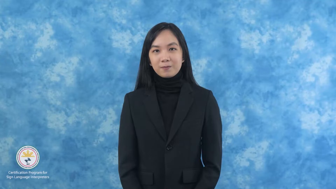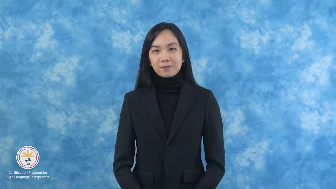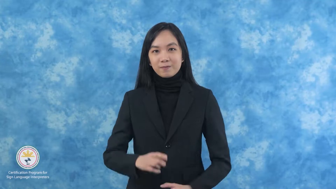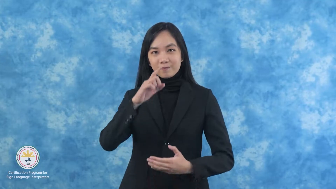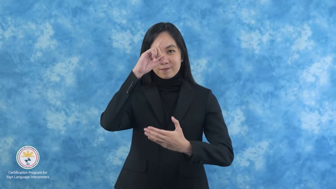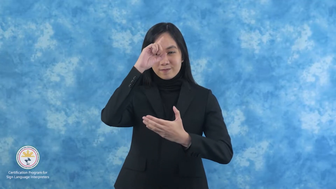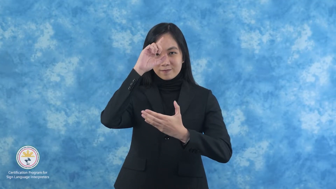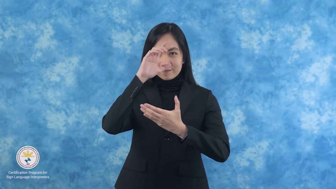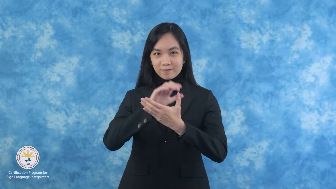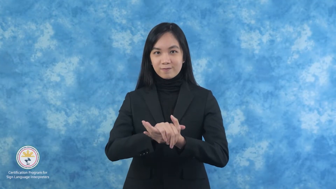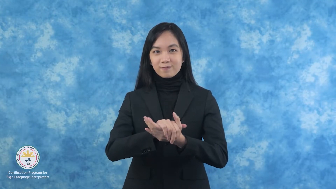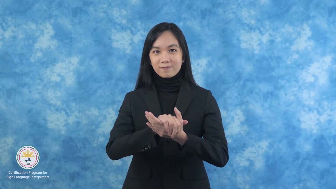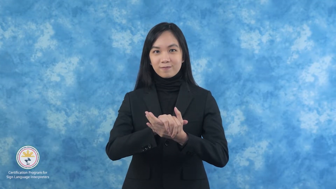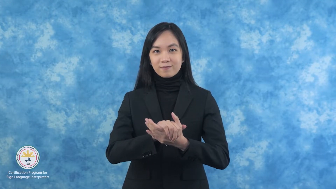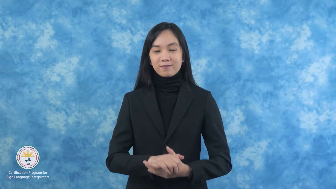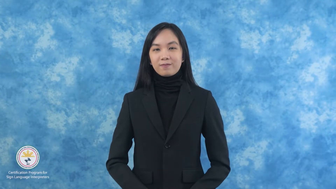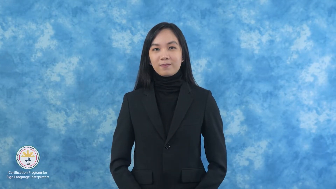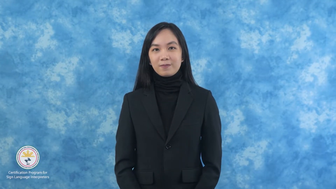Belief